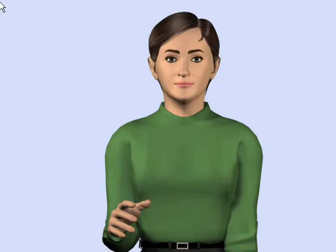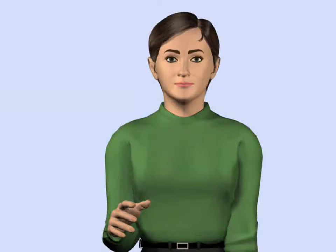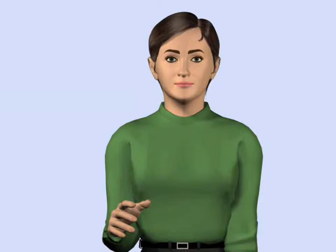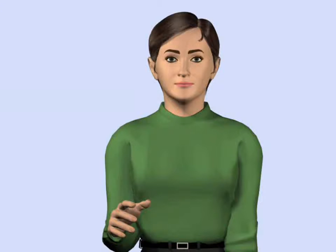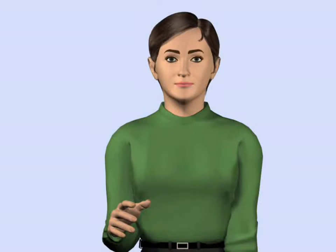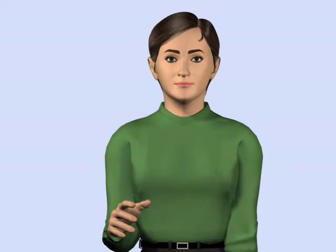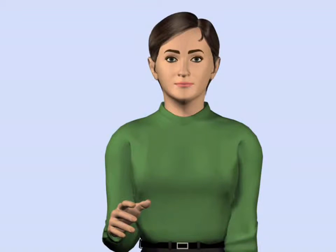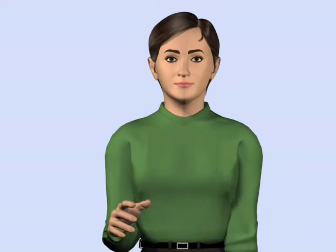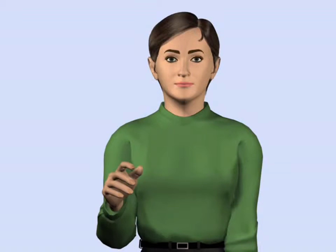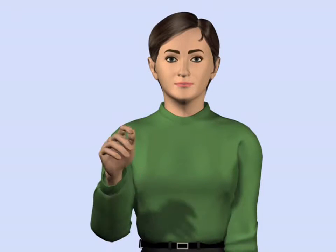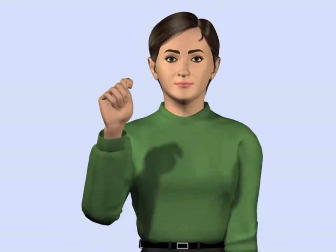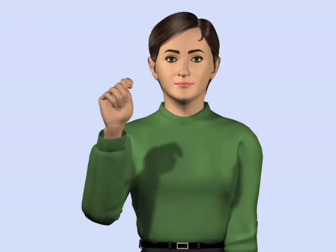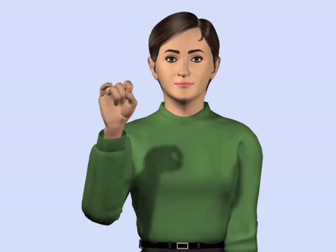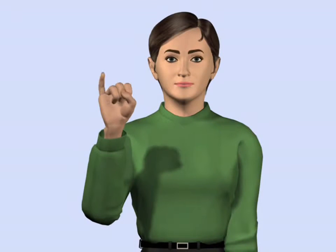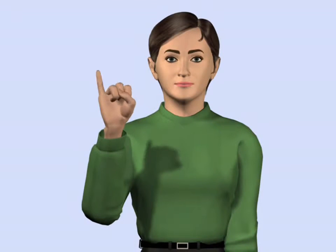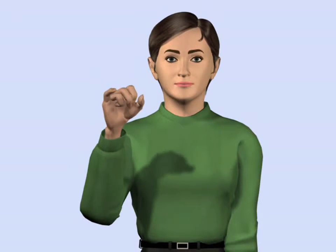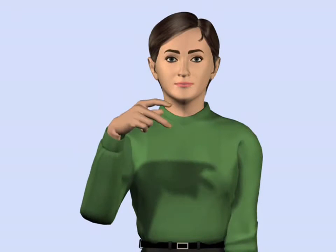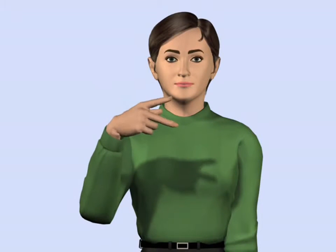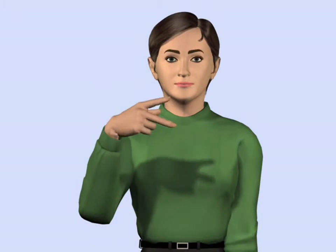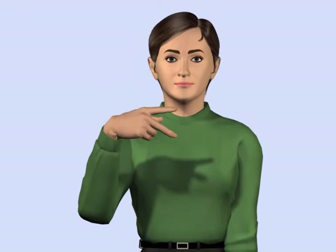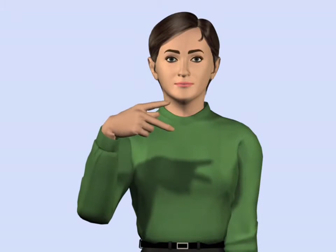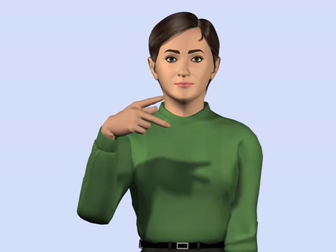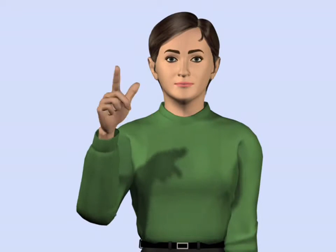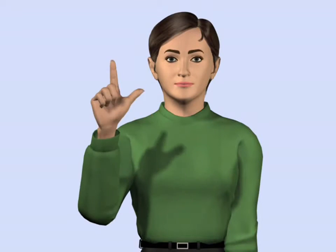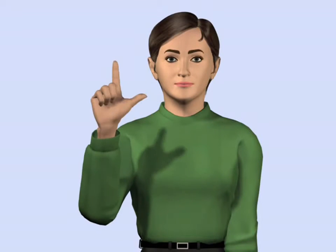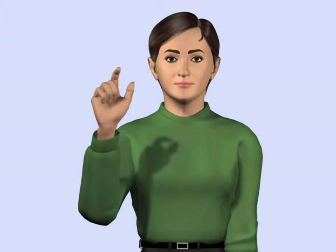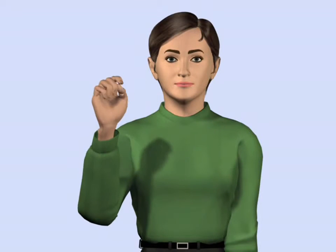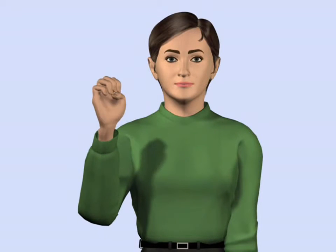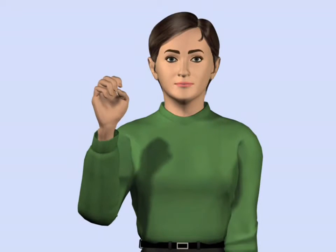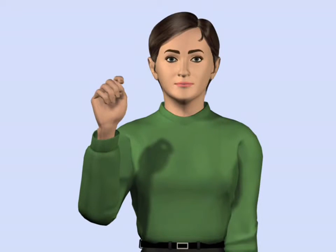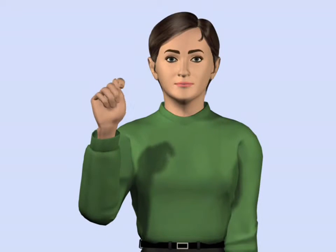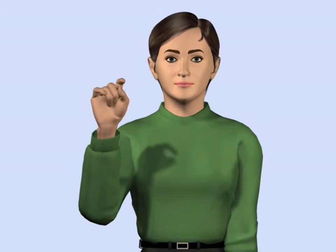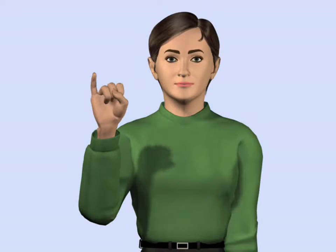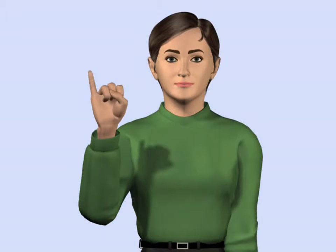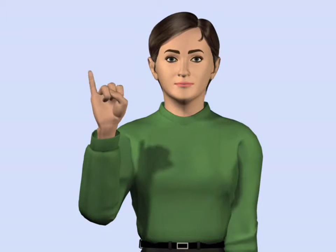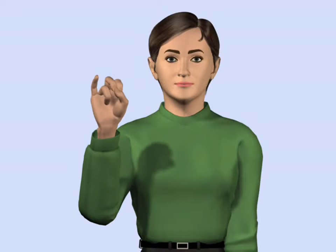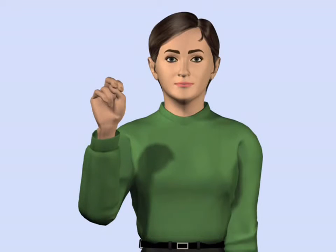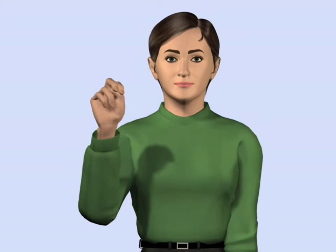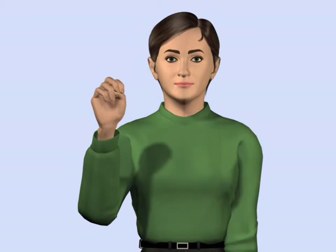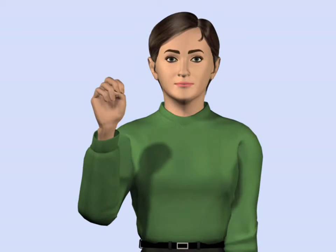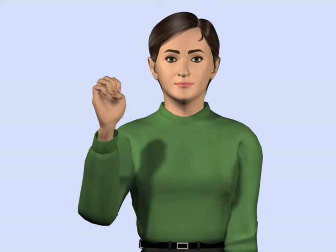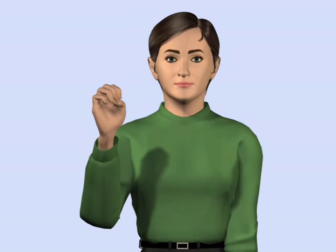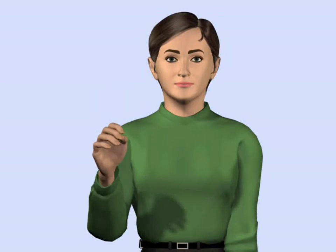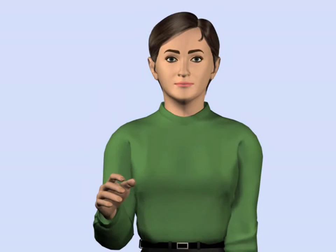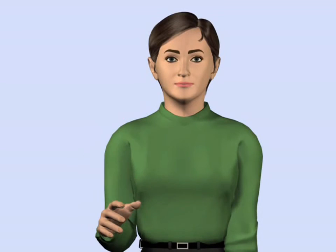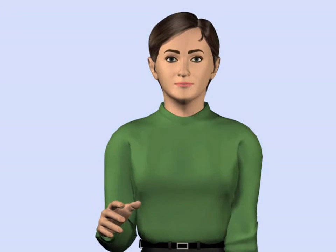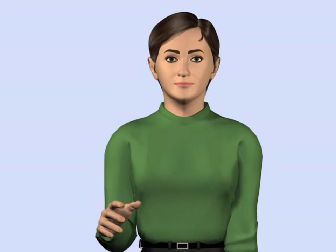tipple-tine